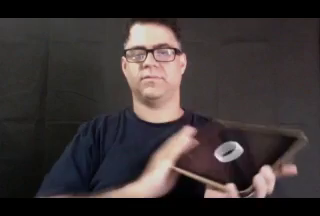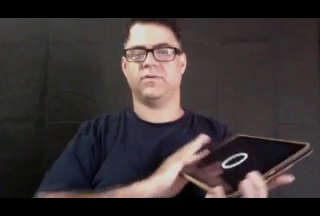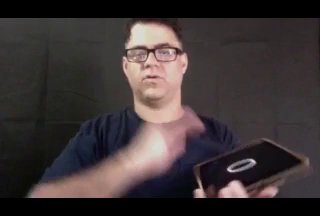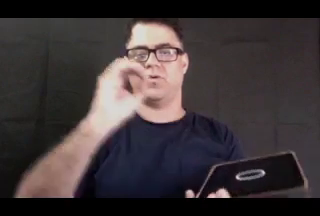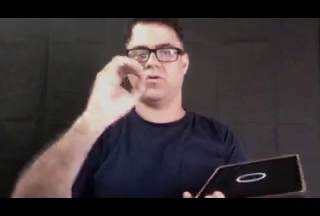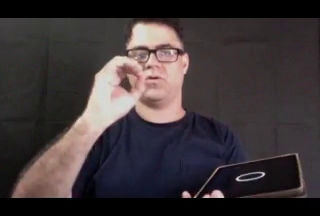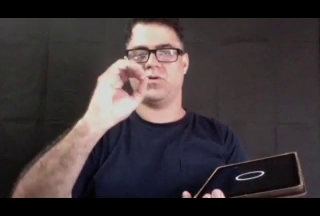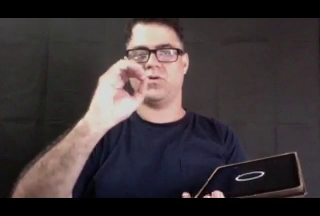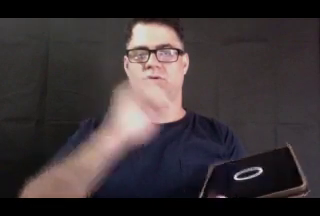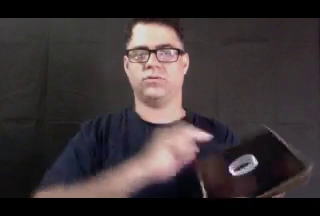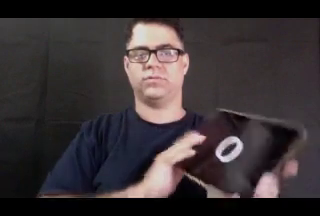lettero